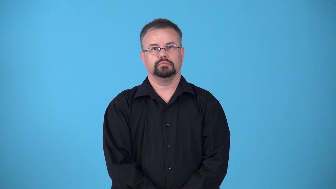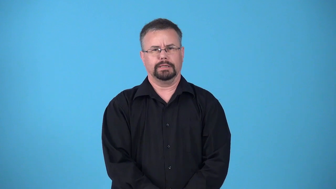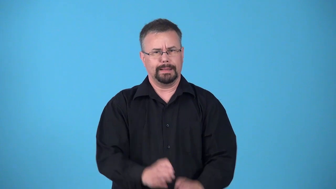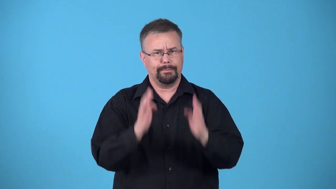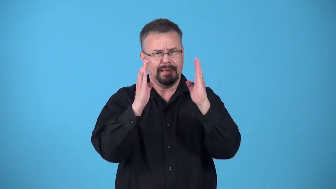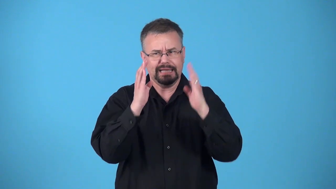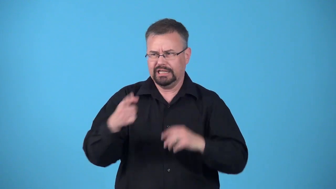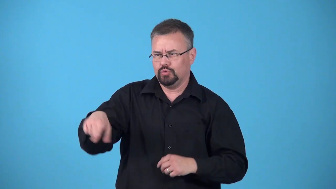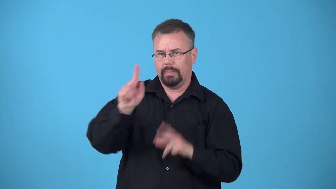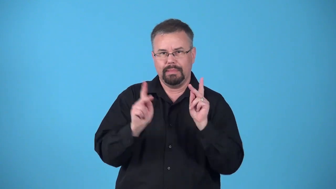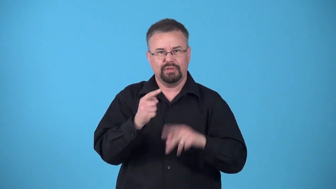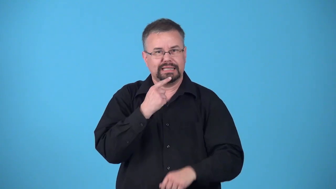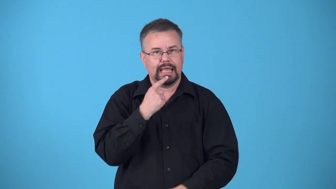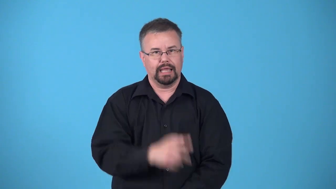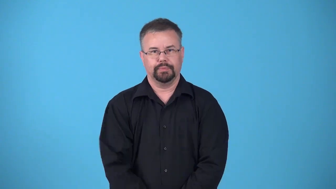keep your ear to the ground